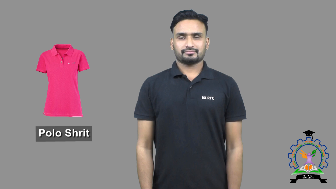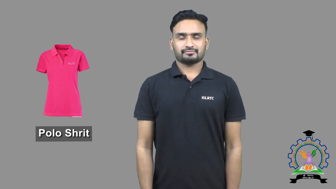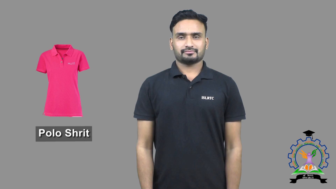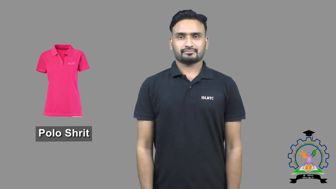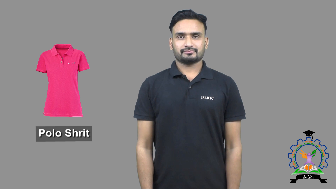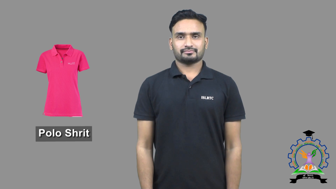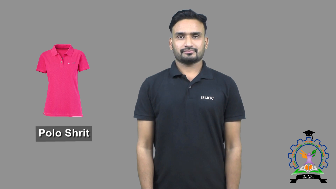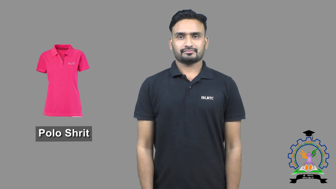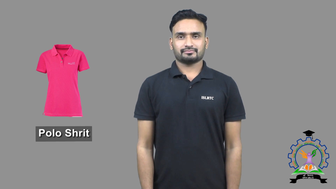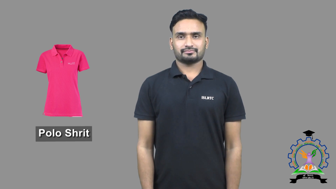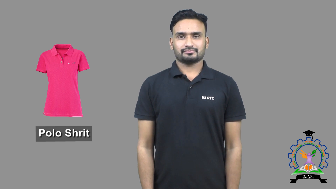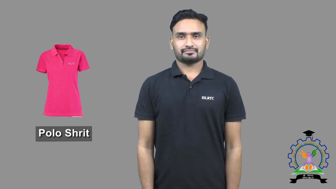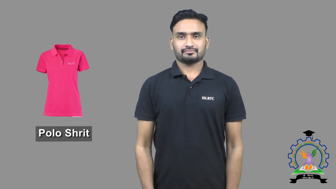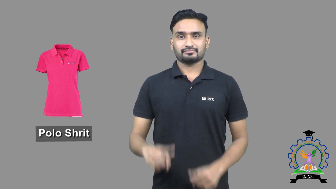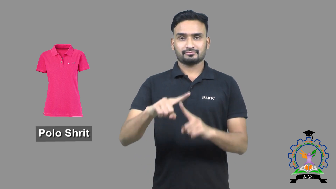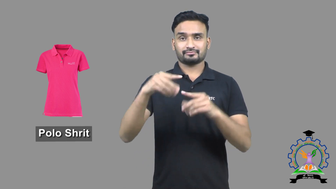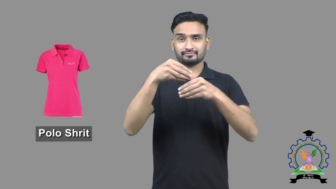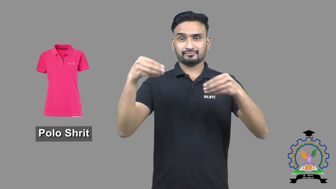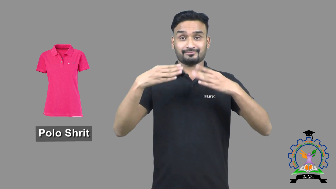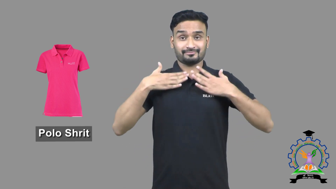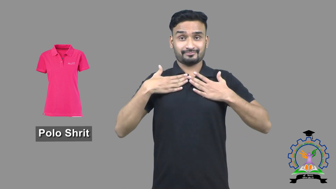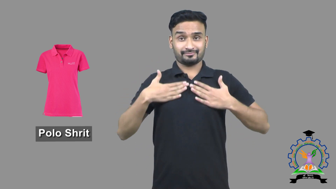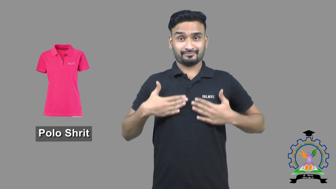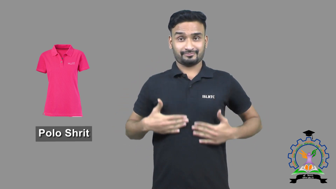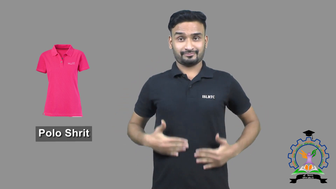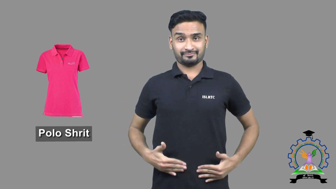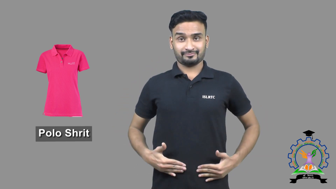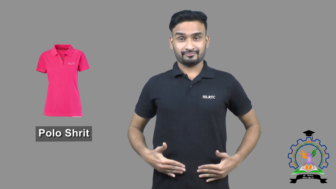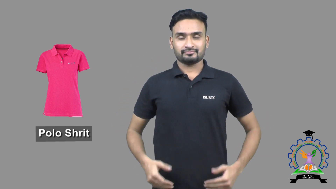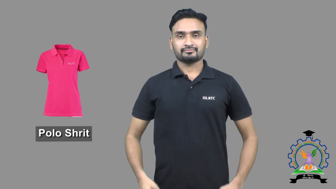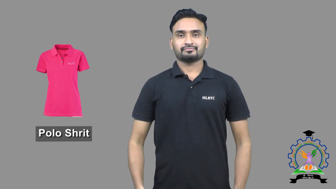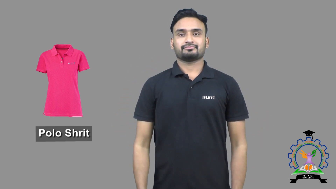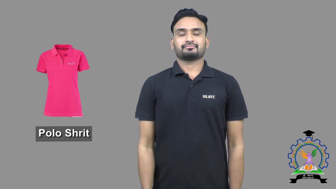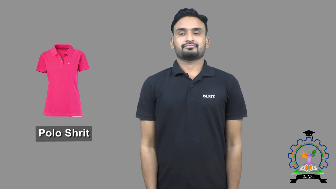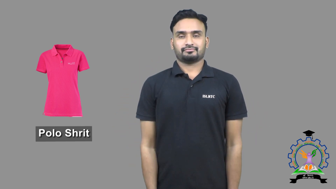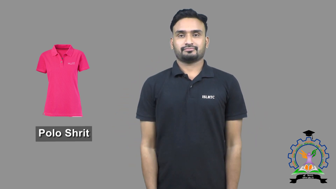Polo Shrit